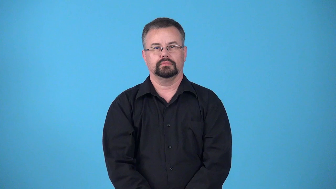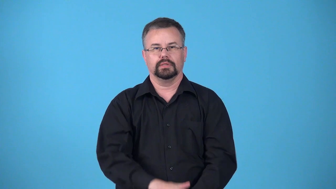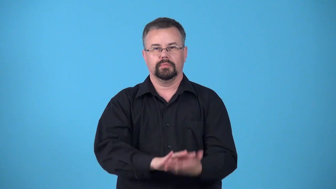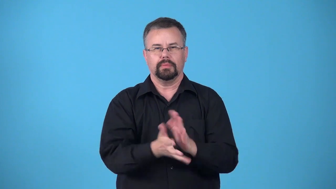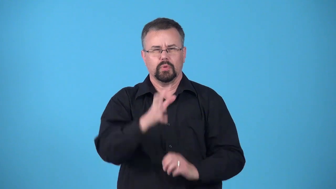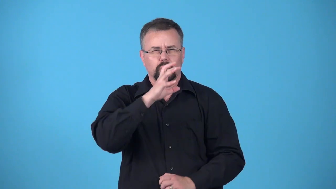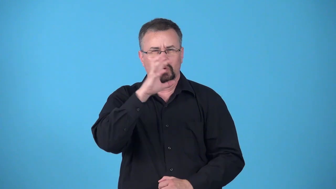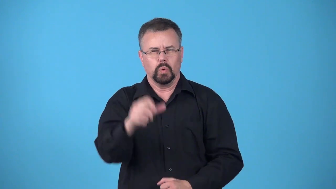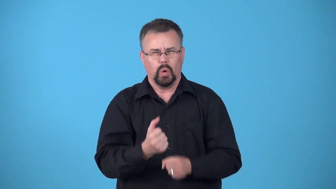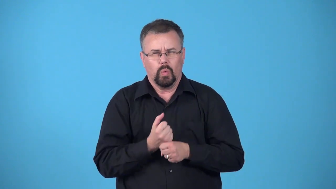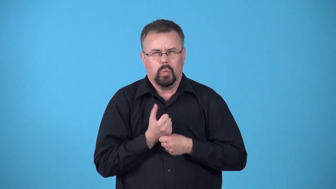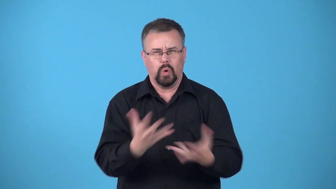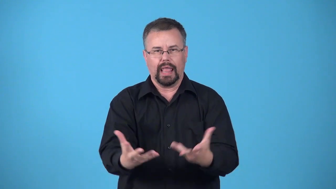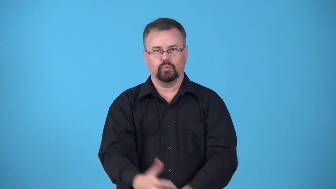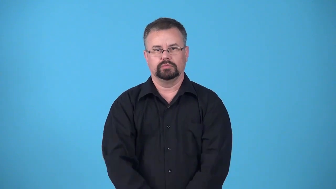seen better days